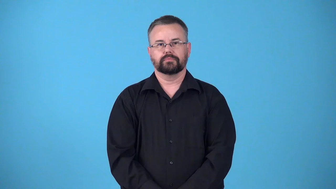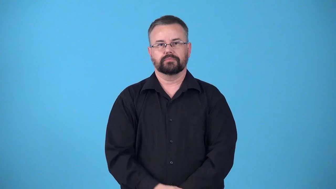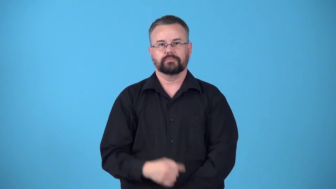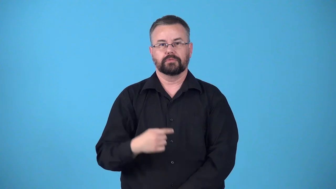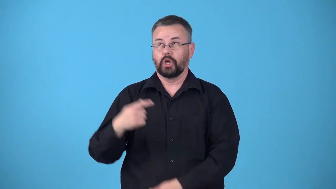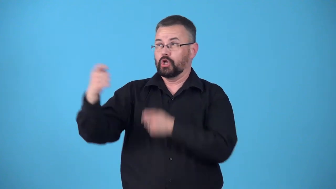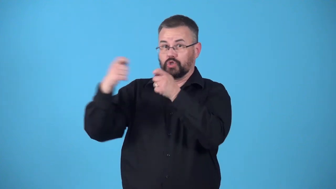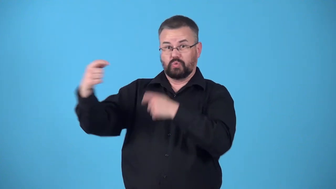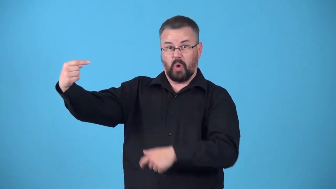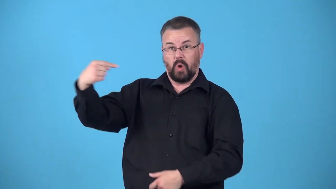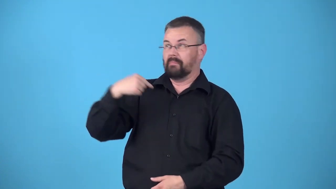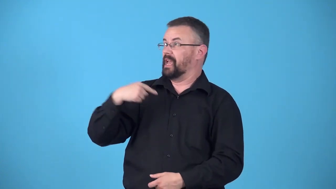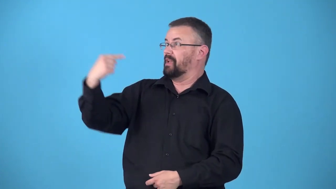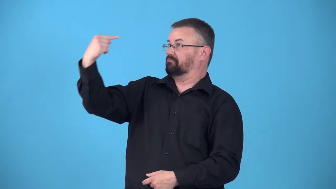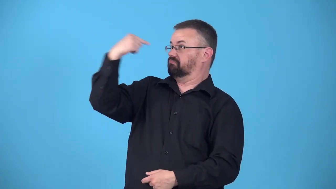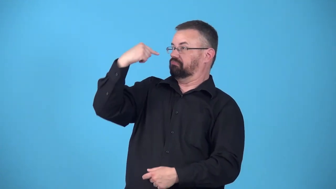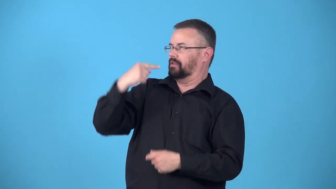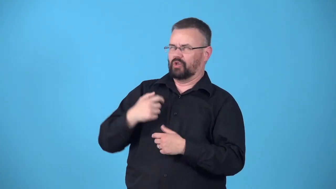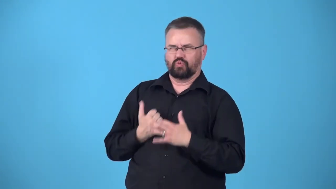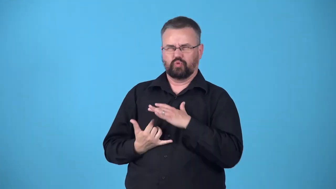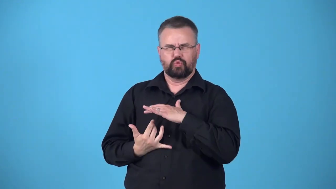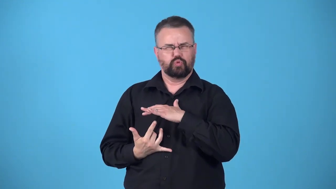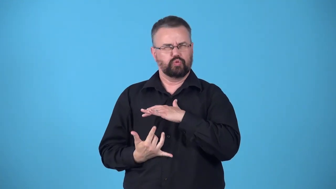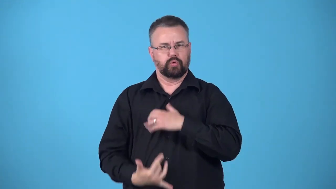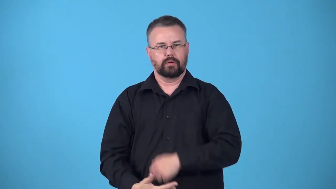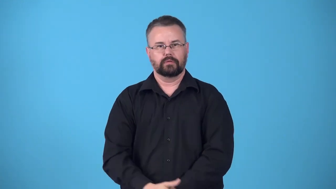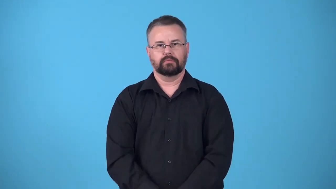chafe under the yoke